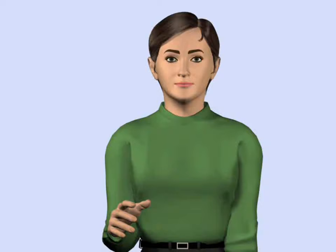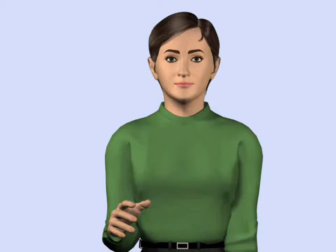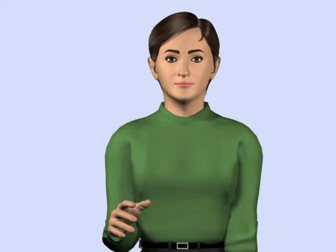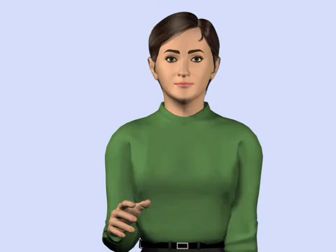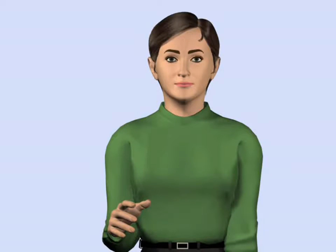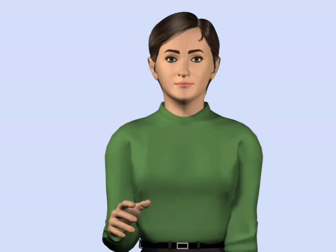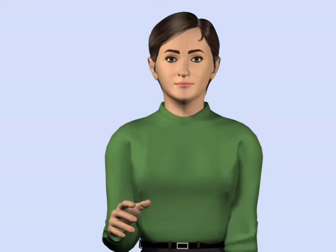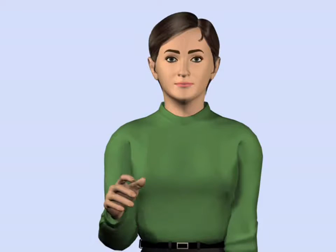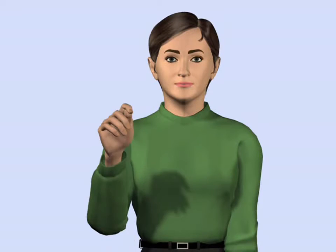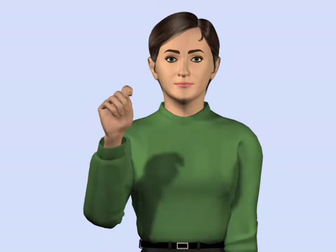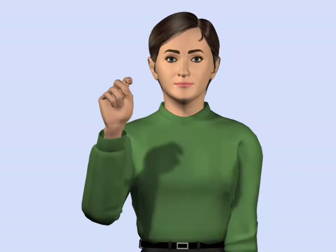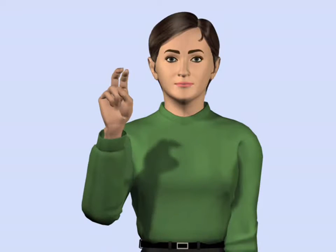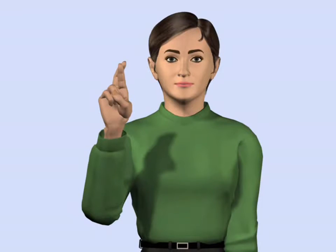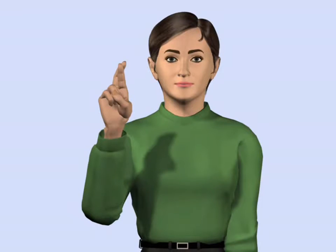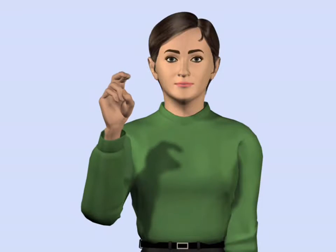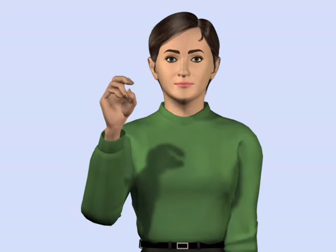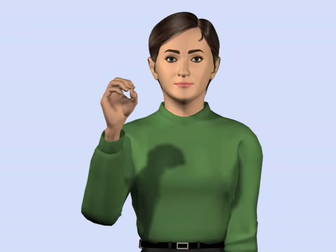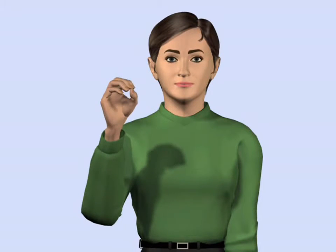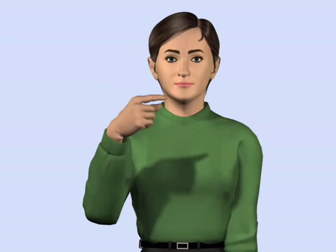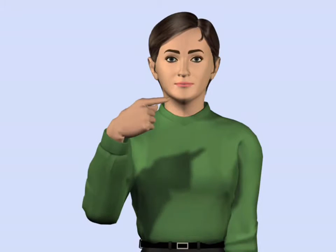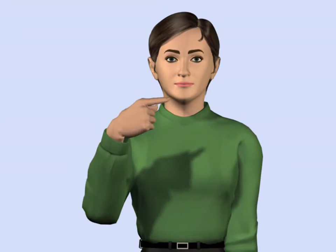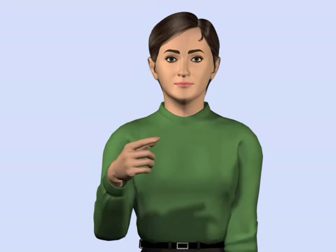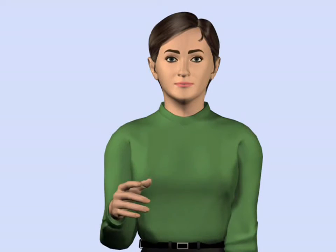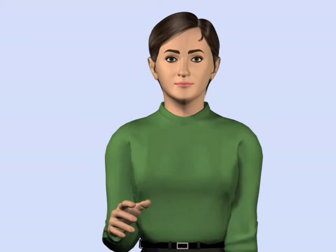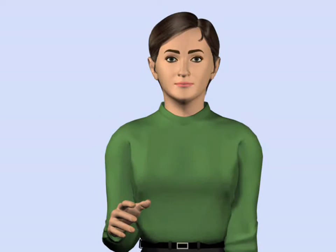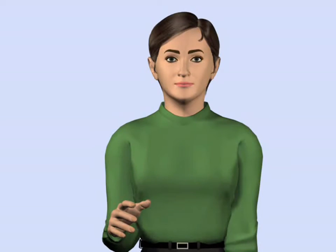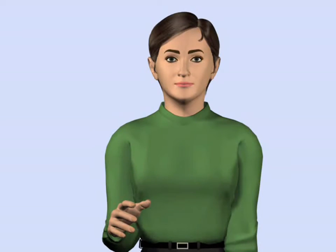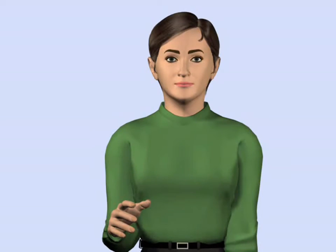Trog